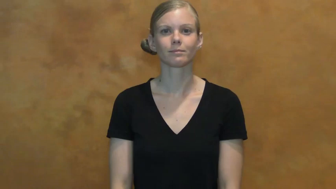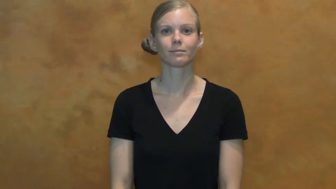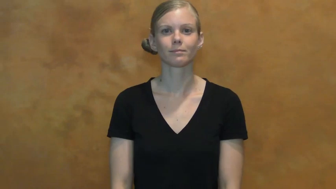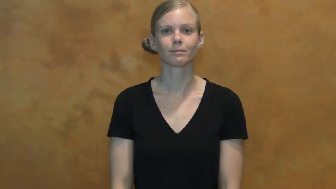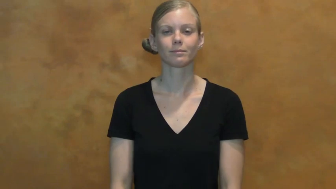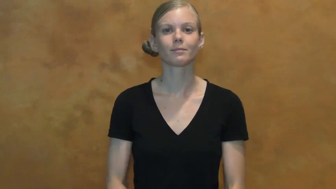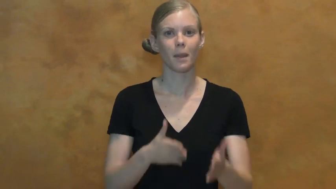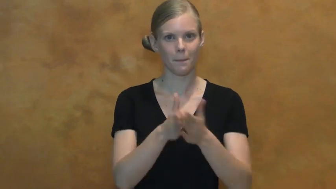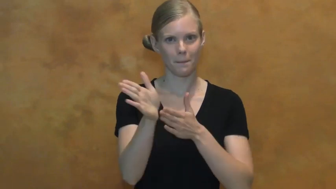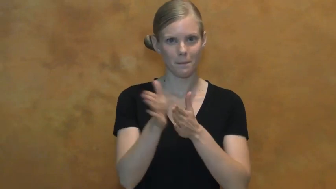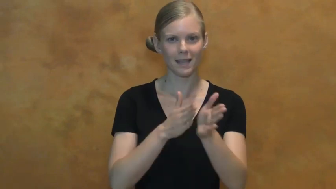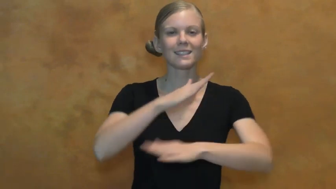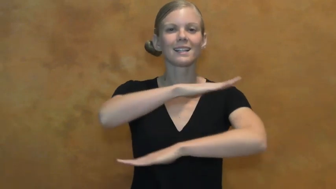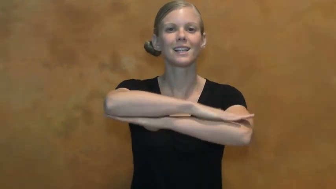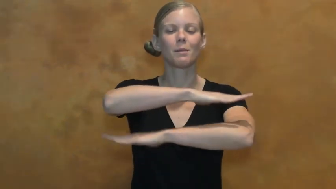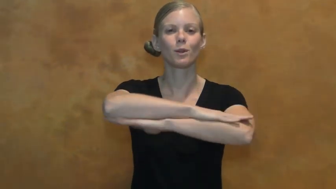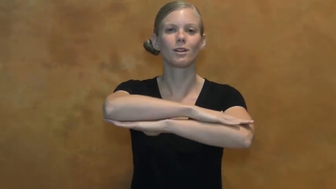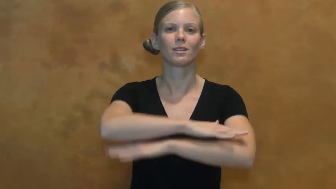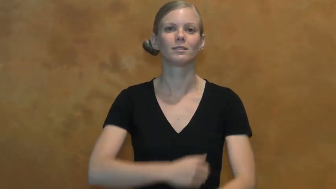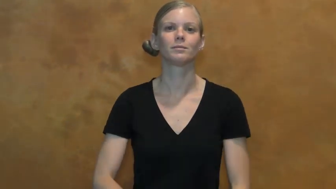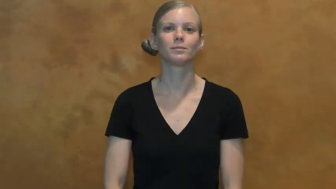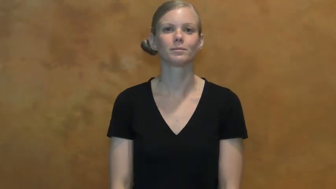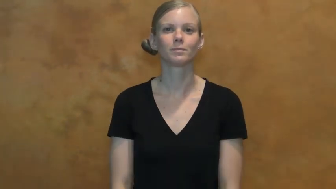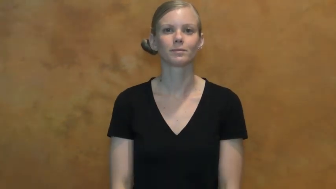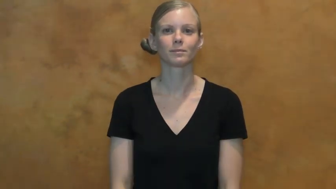picnic table